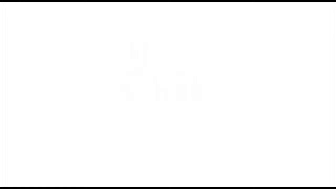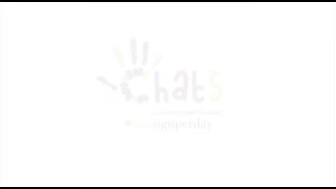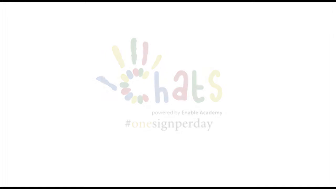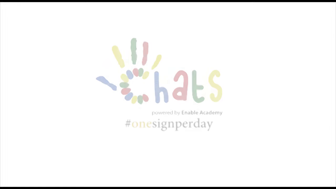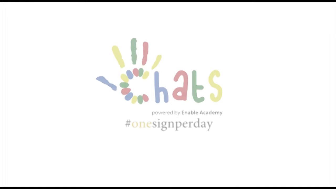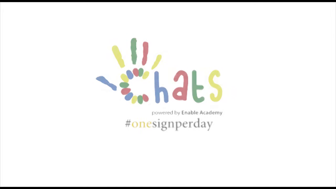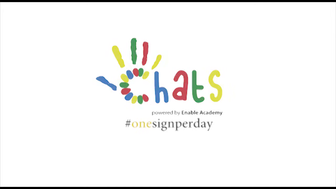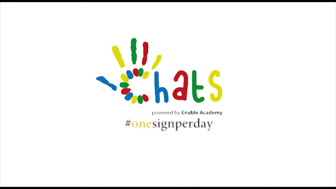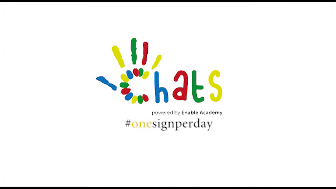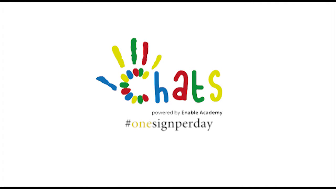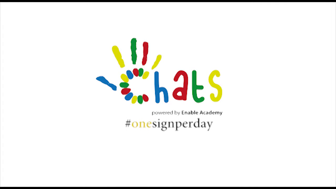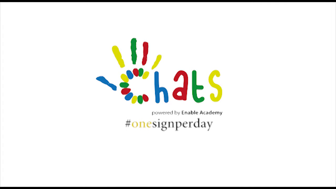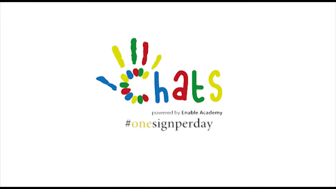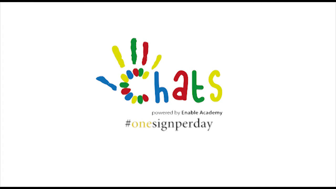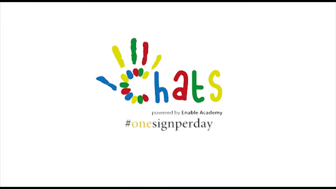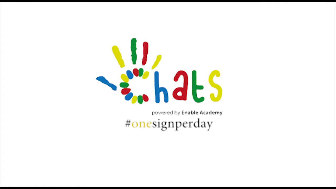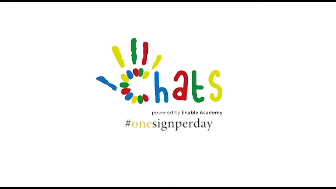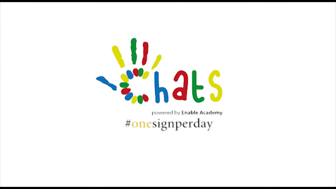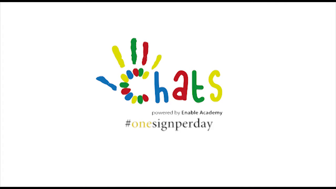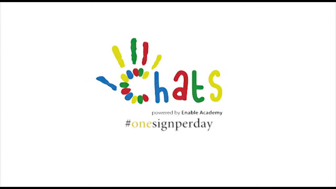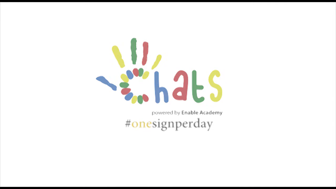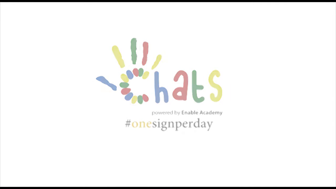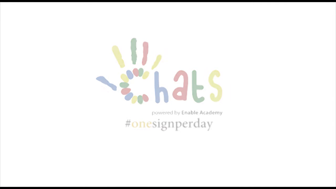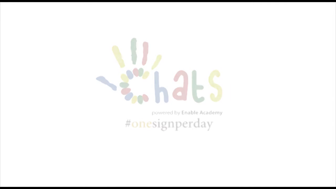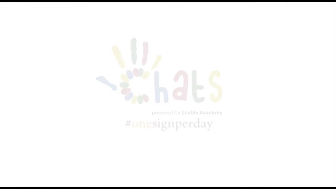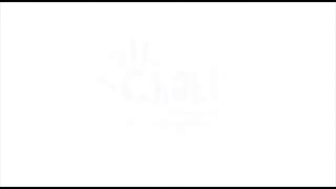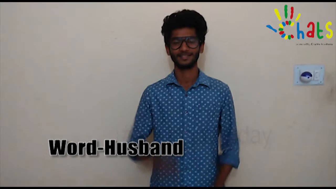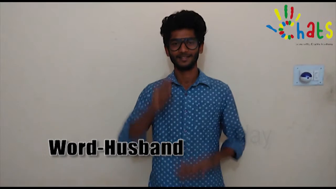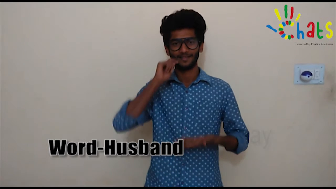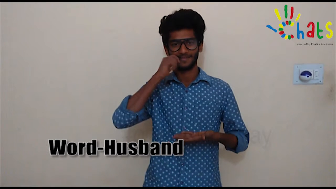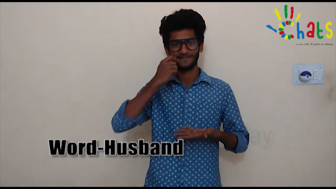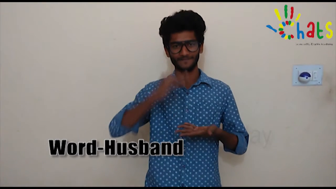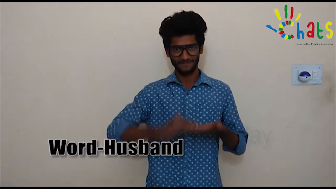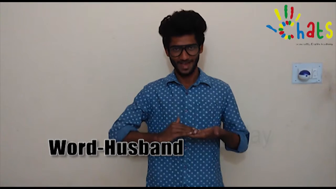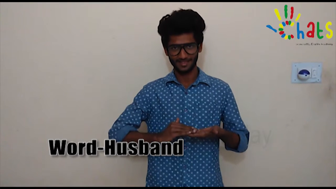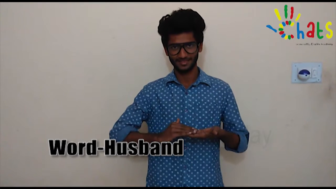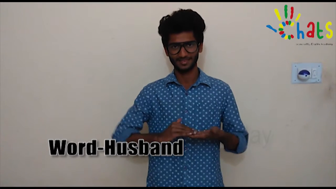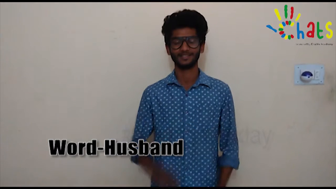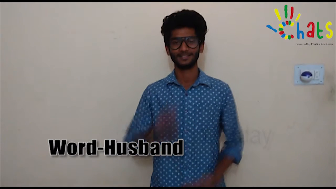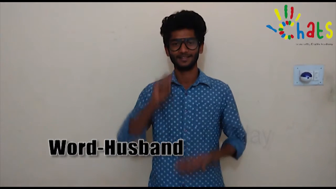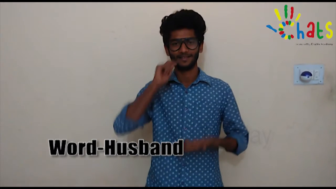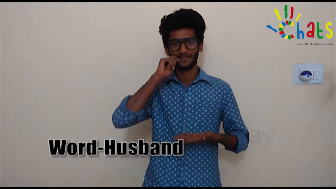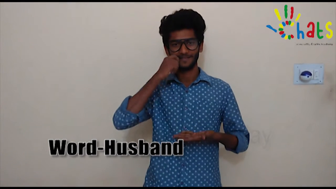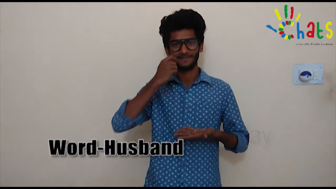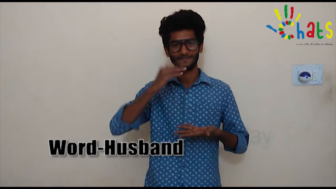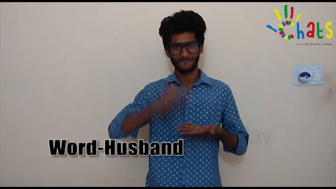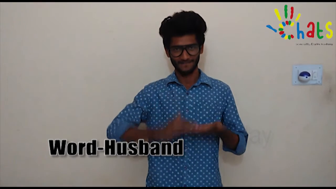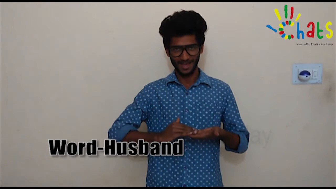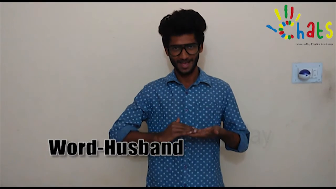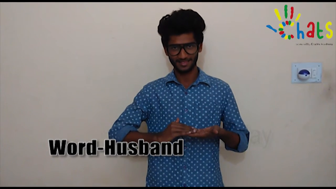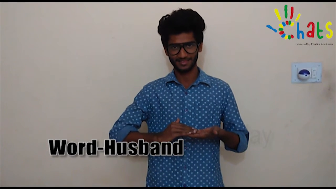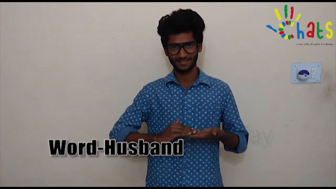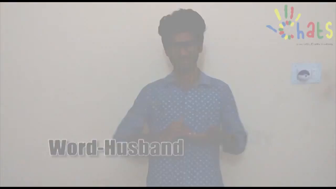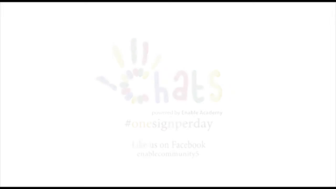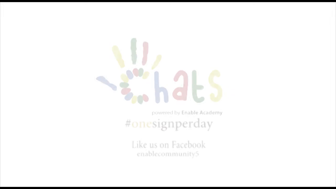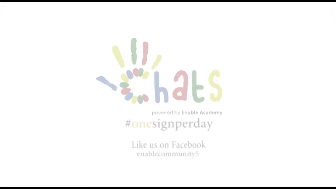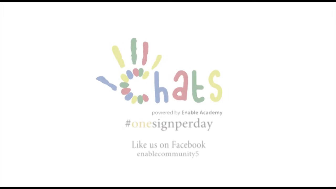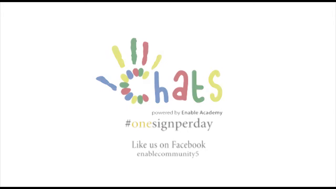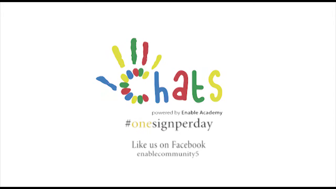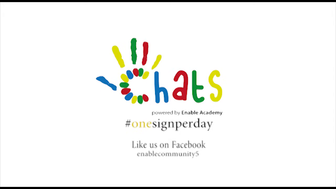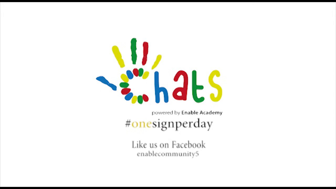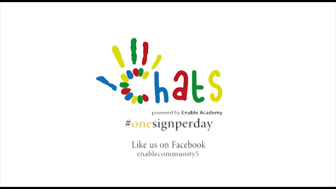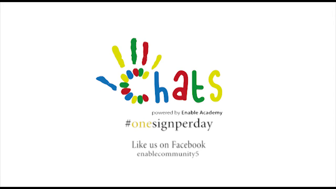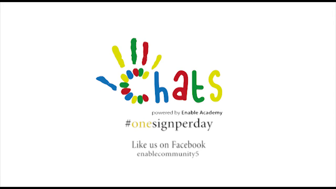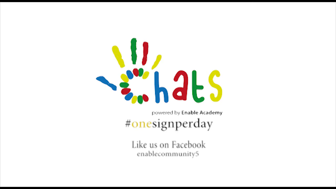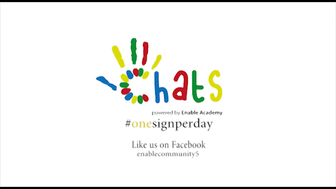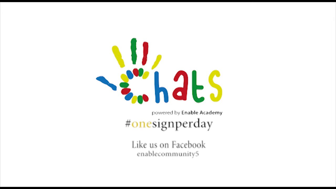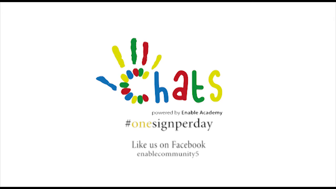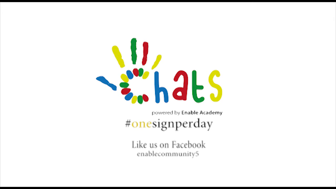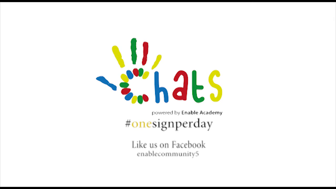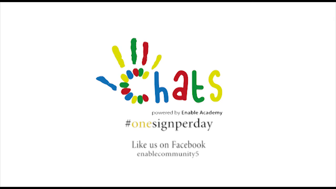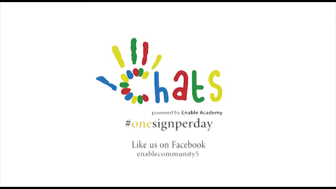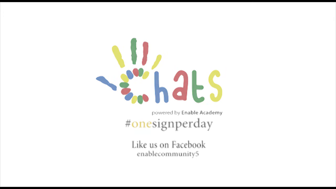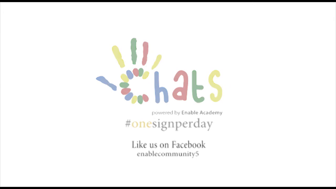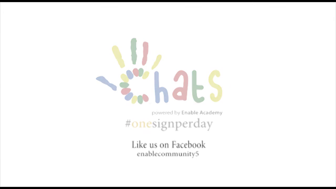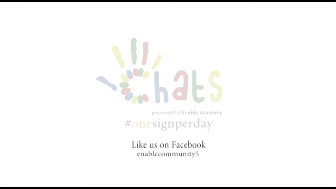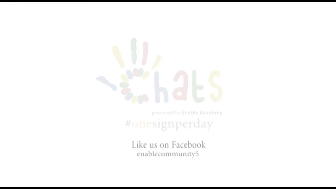Husband